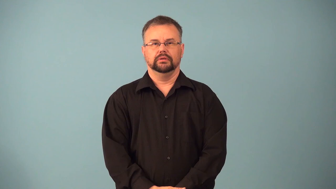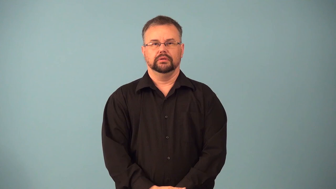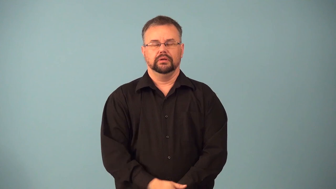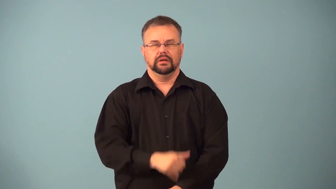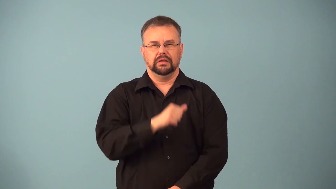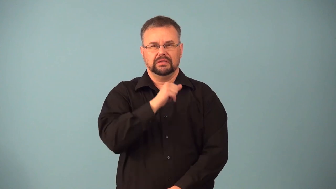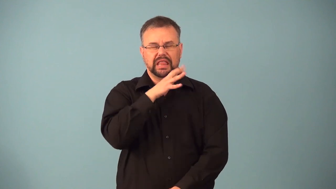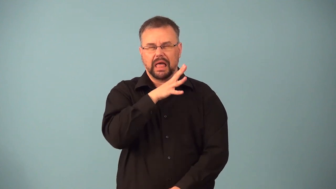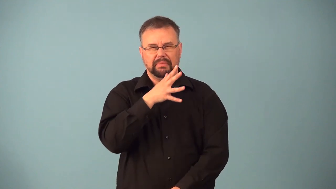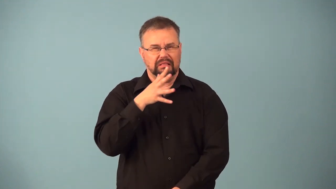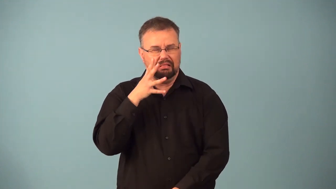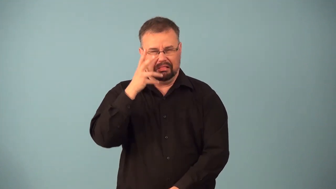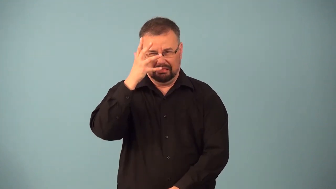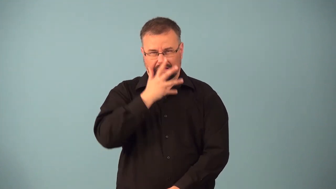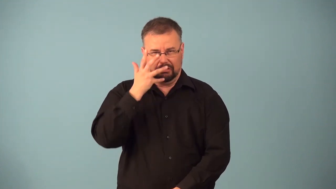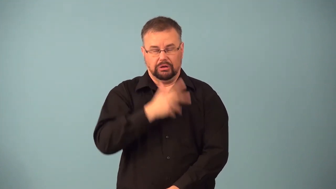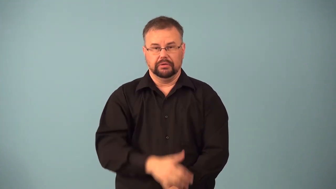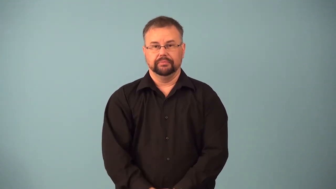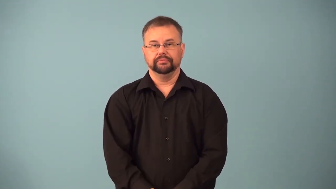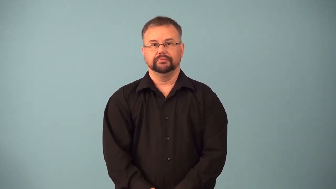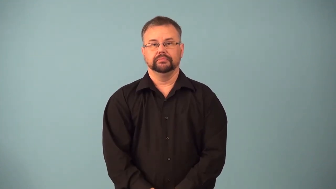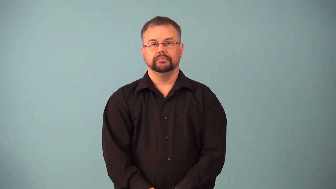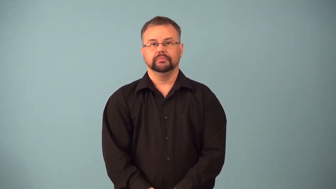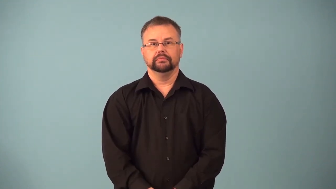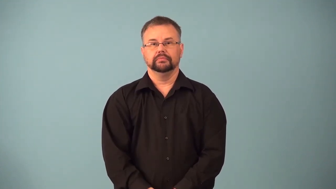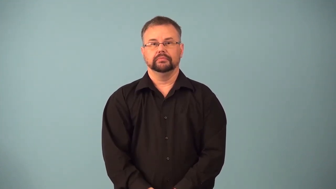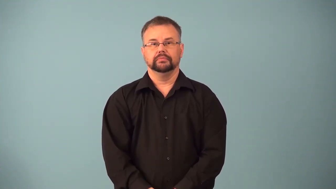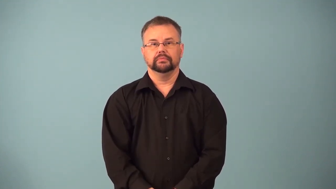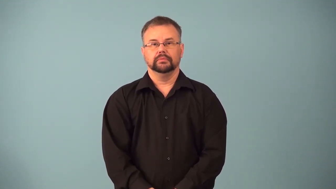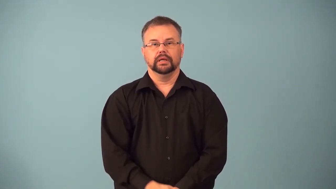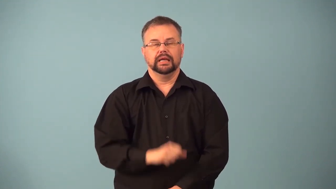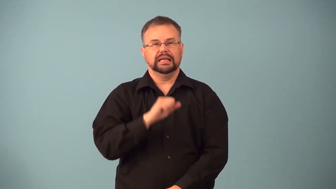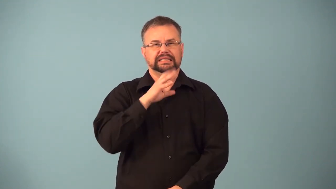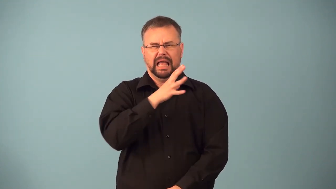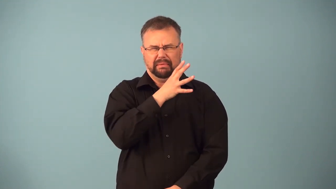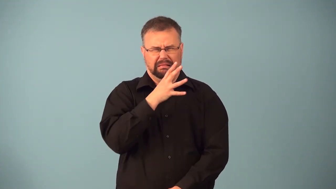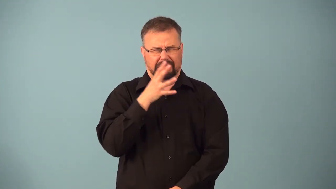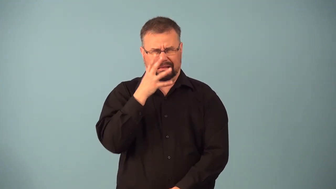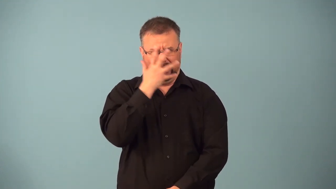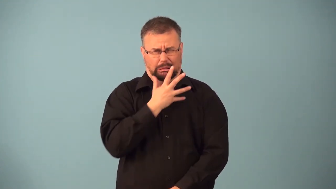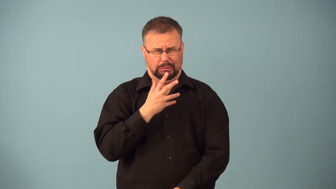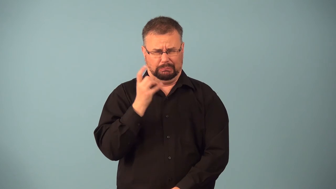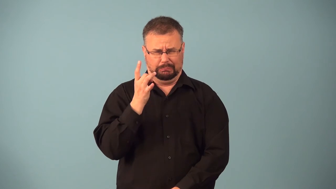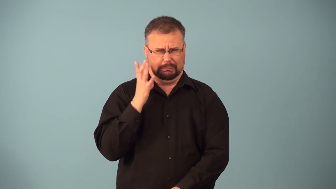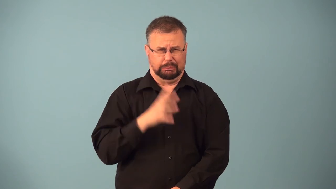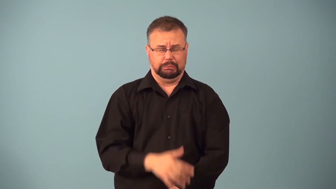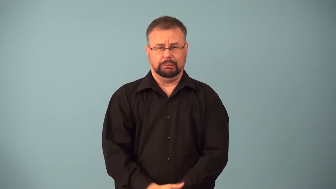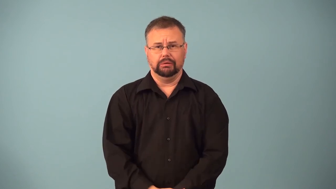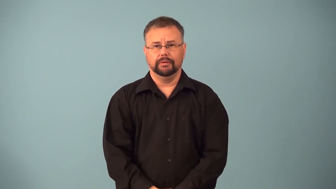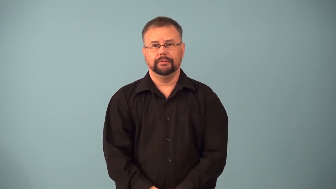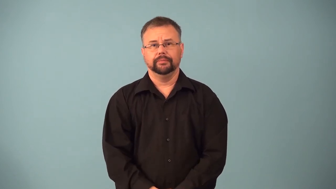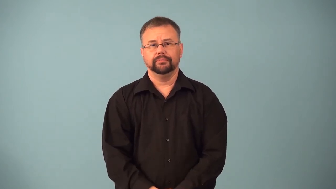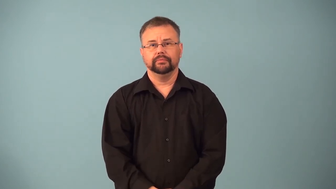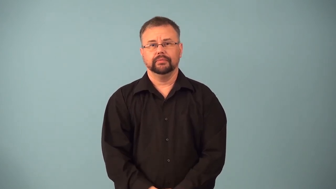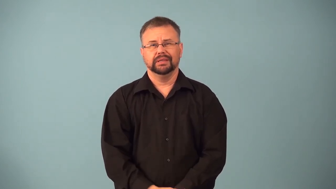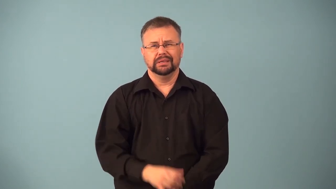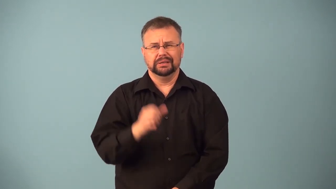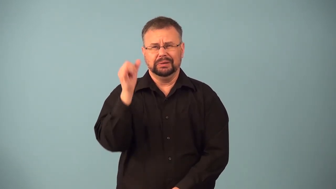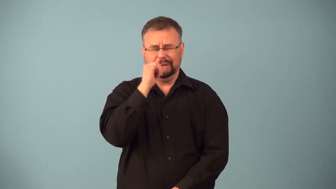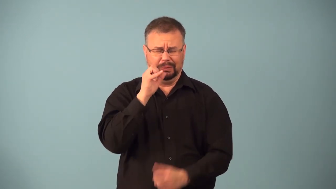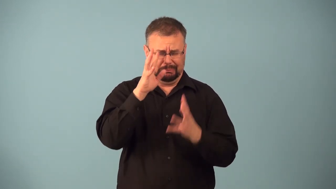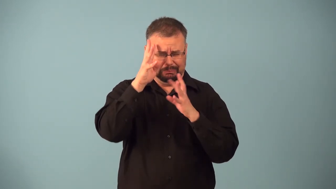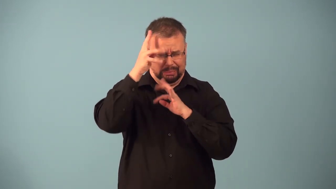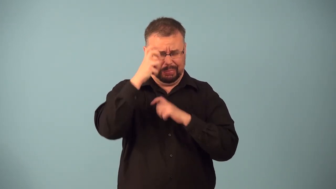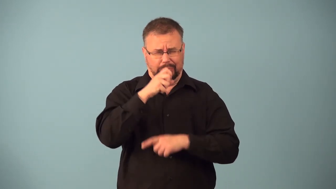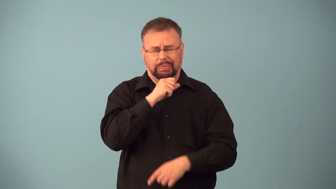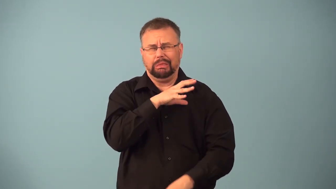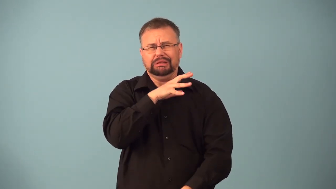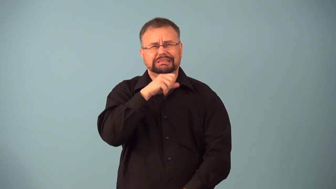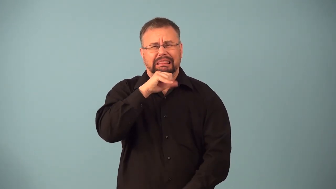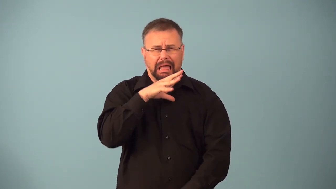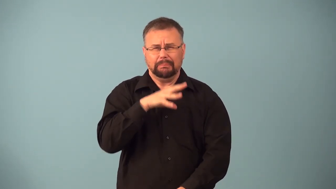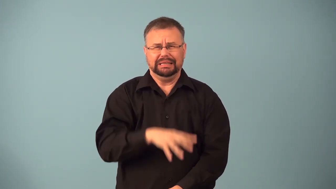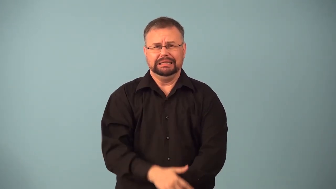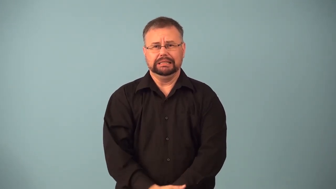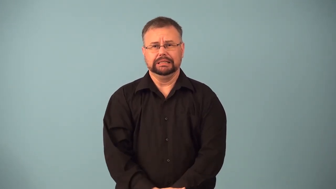frowsy,frowsier,frowsiest